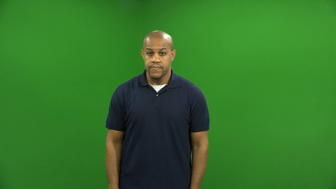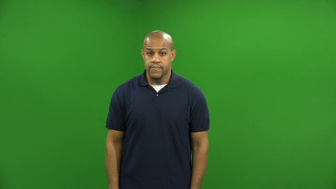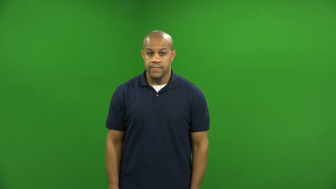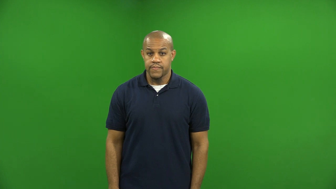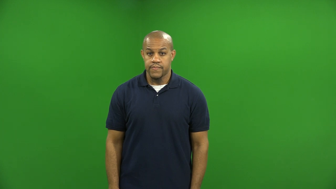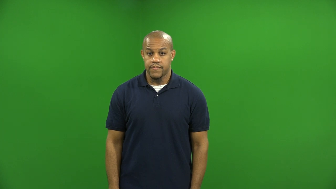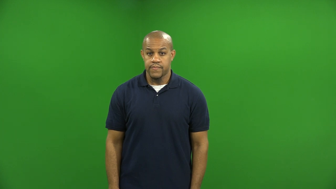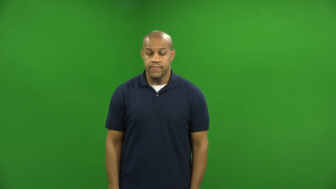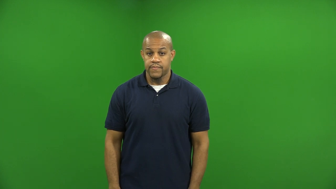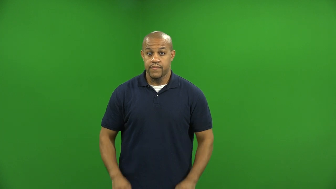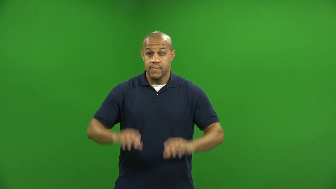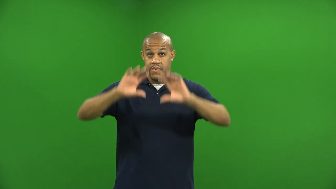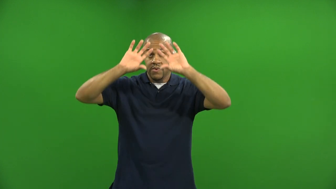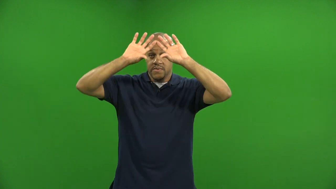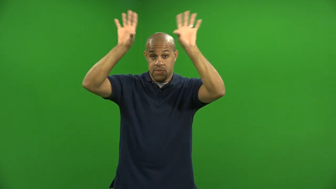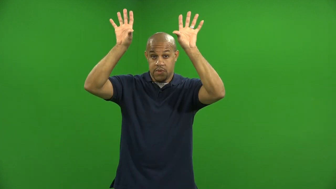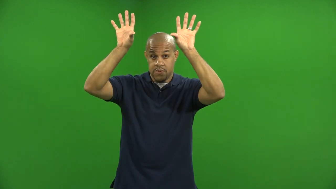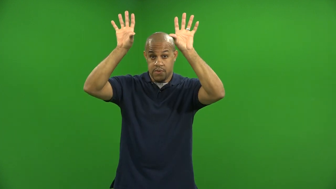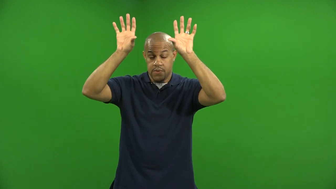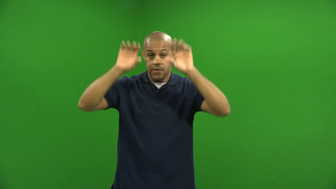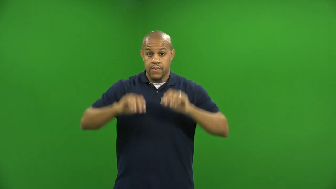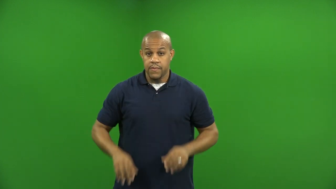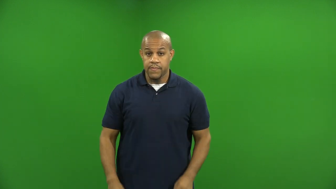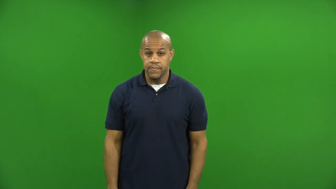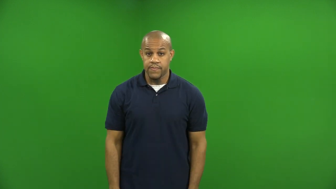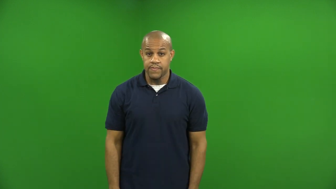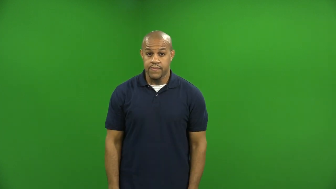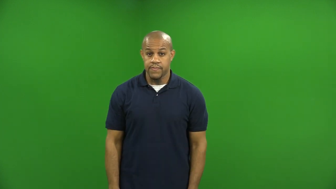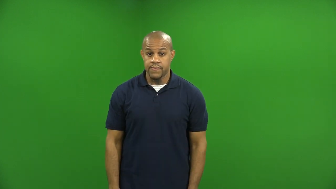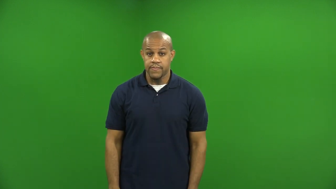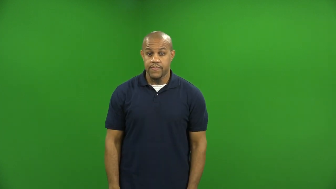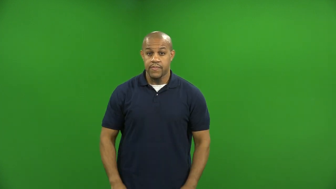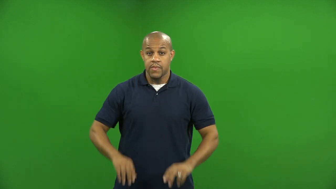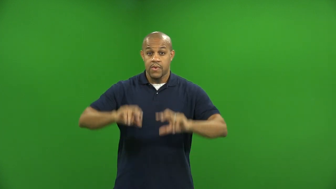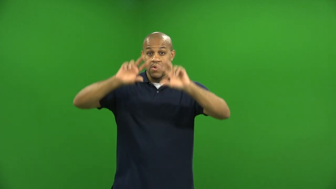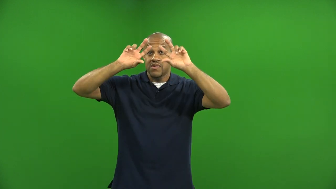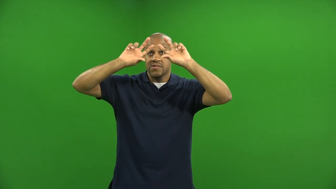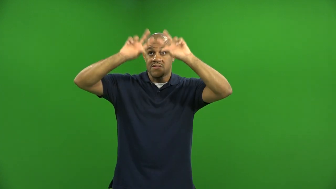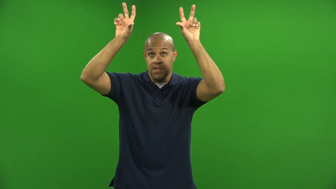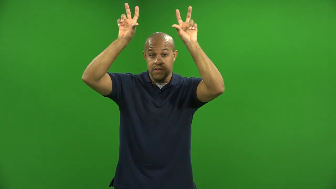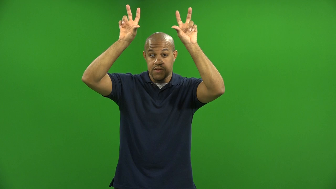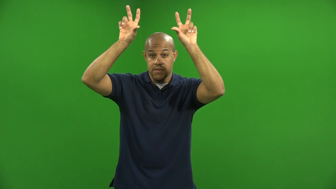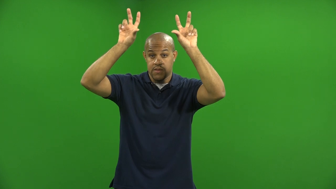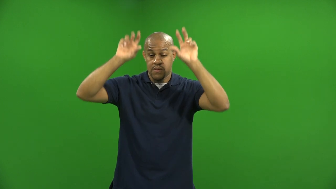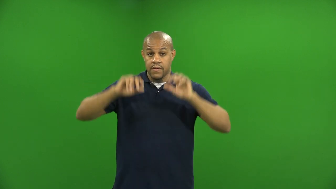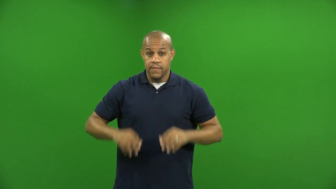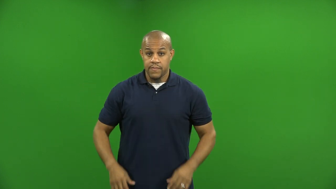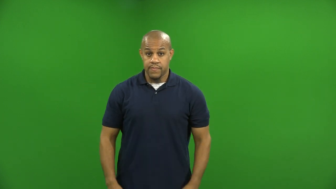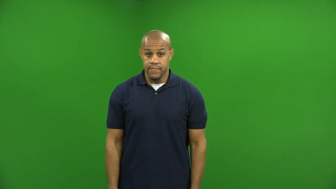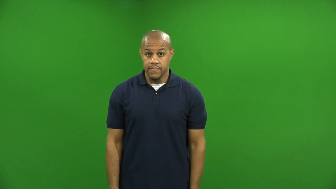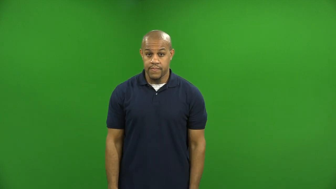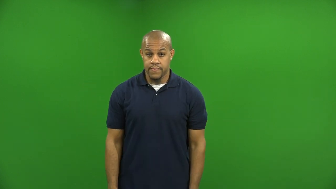Set